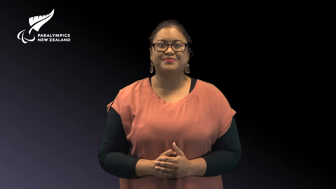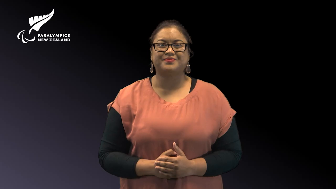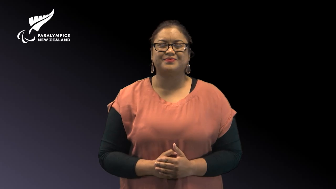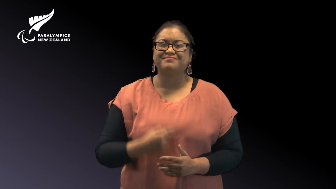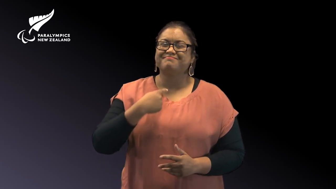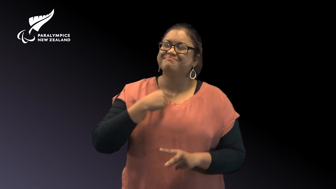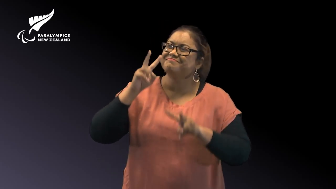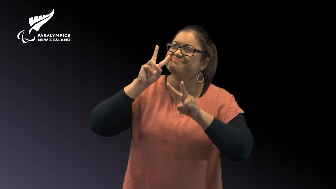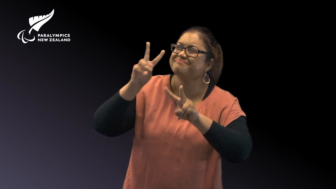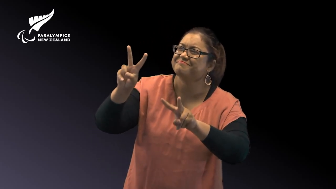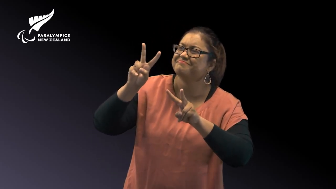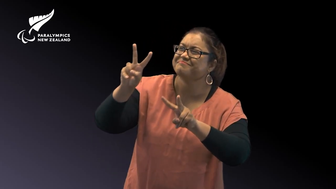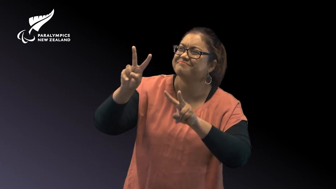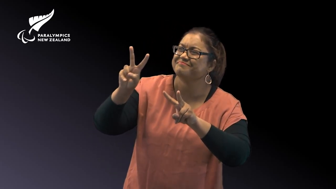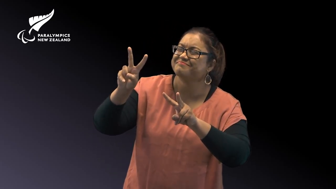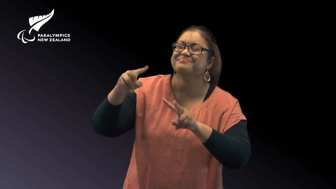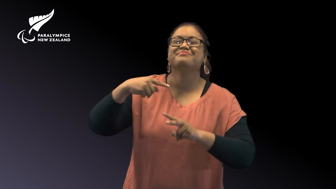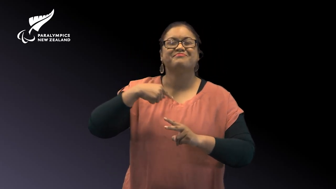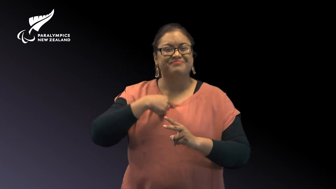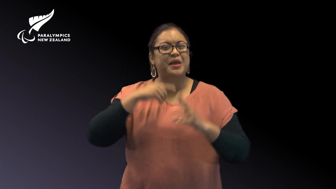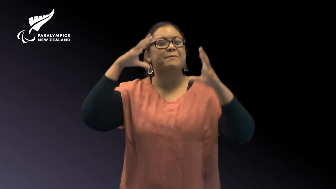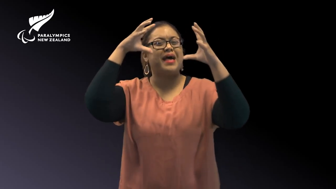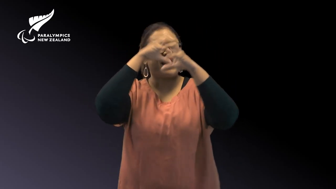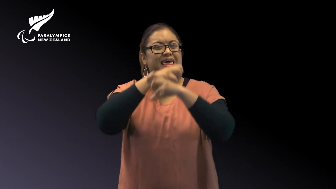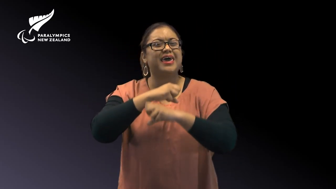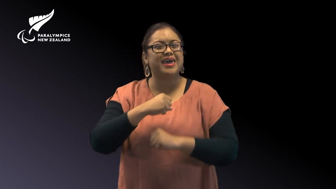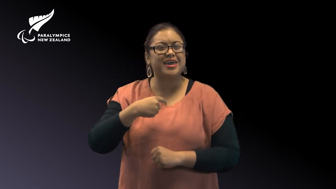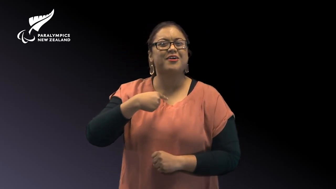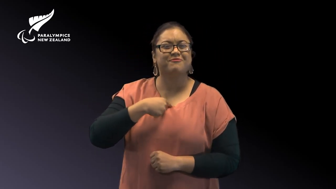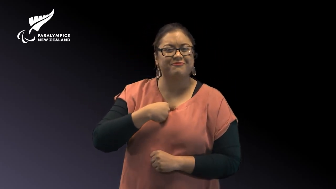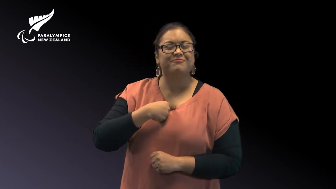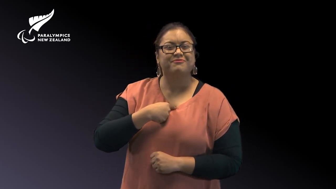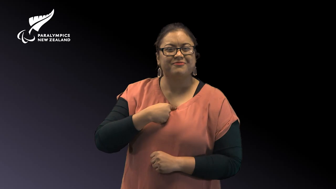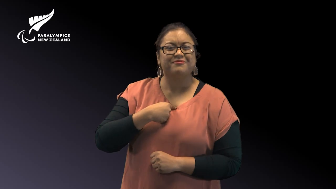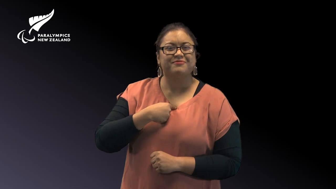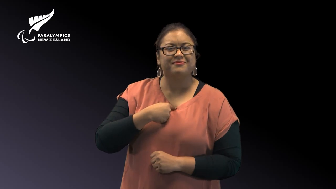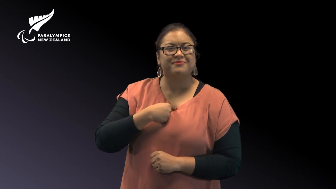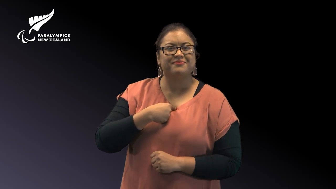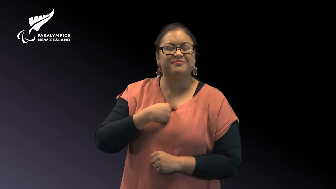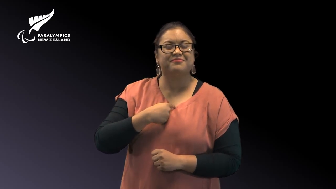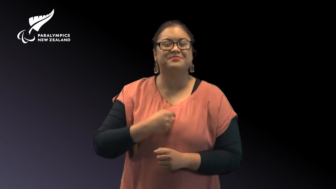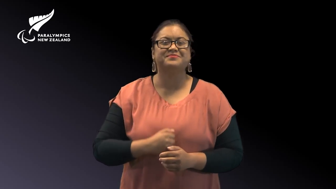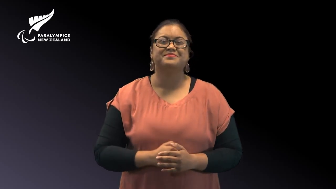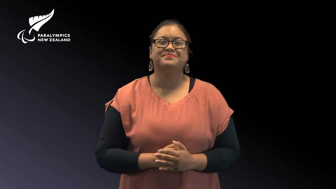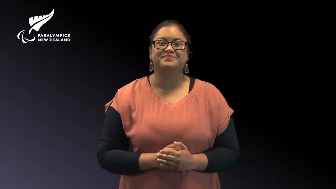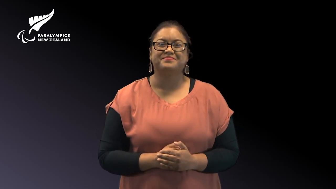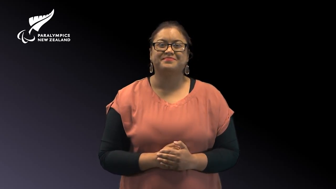Seeing is Believing